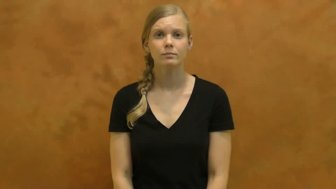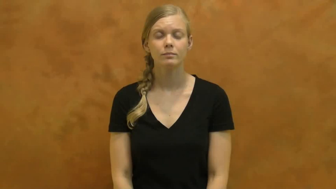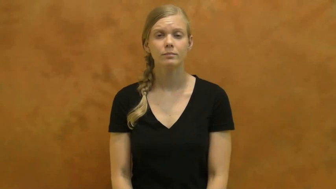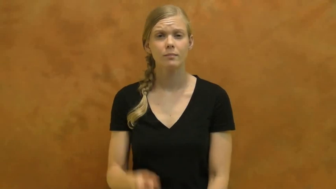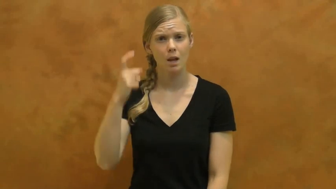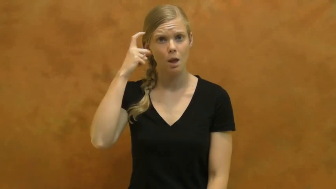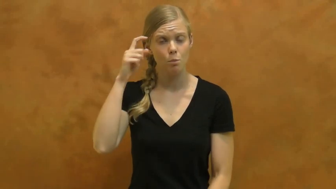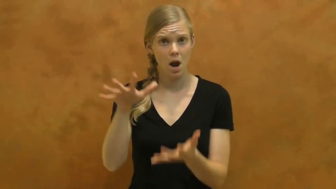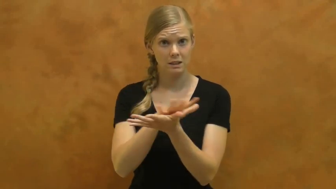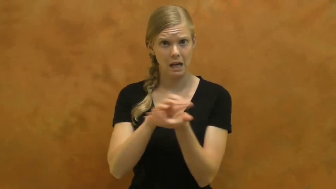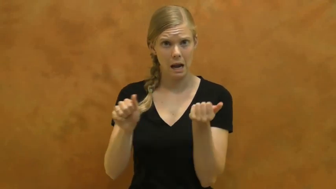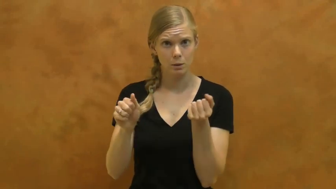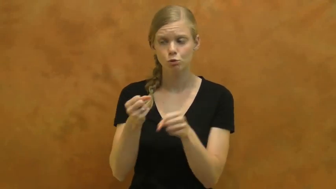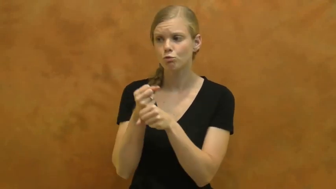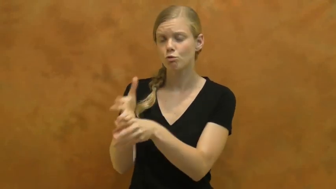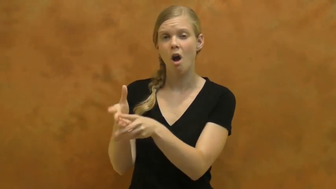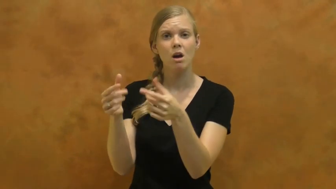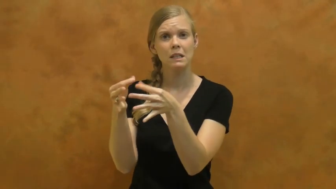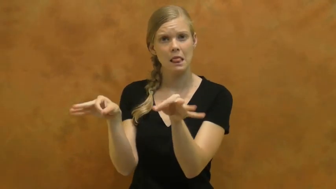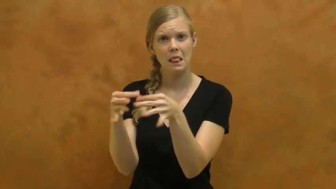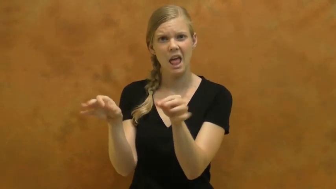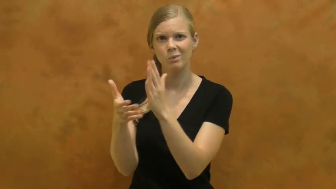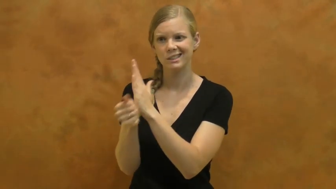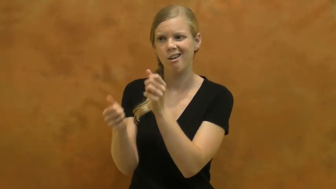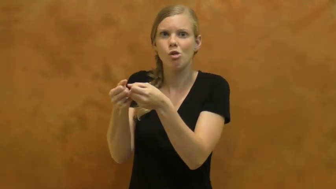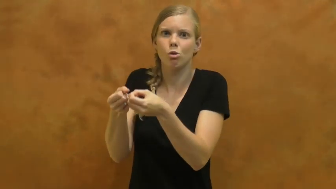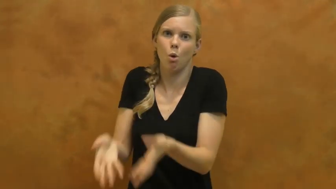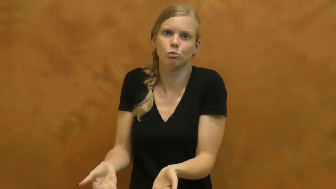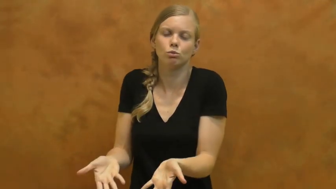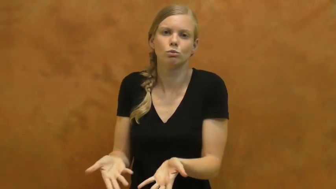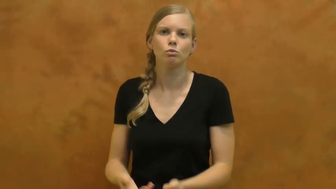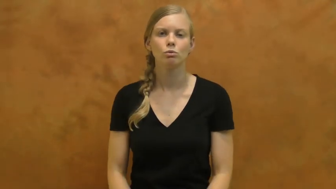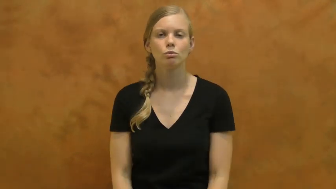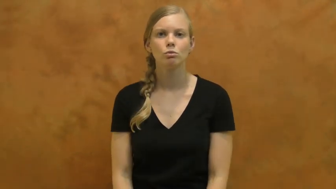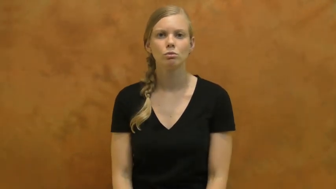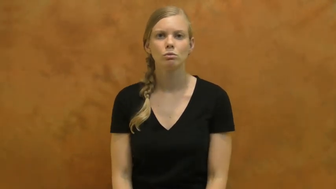aphasia